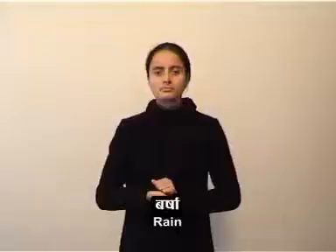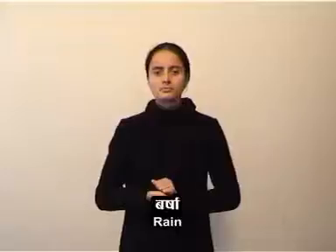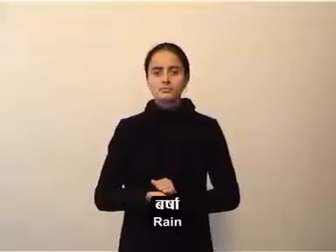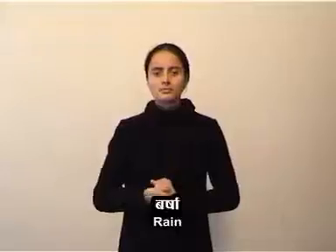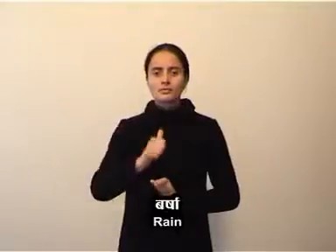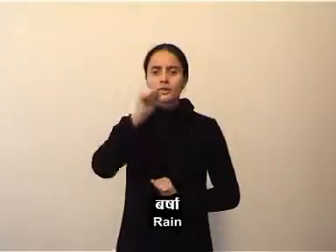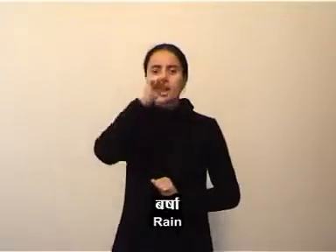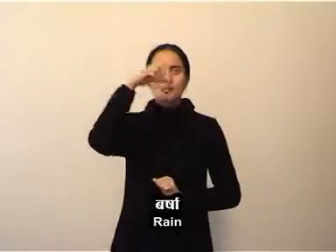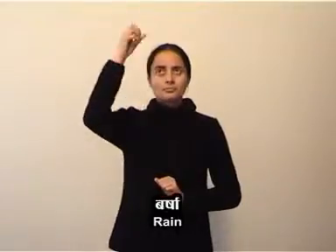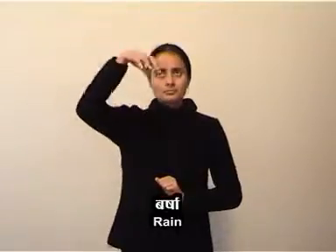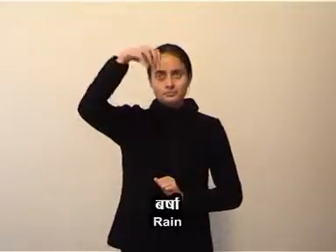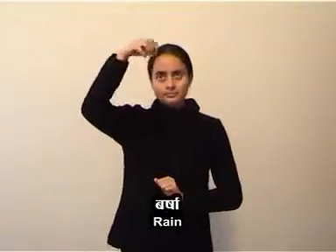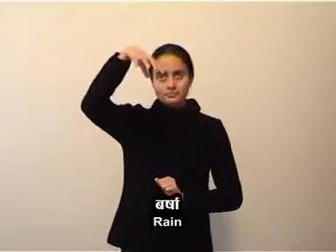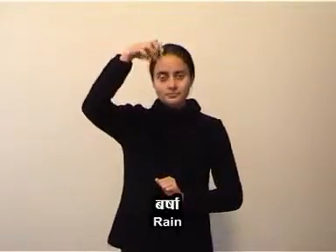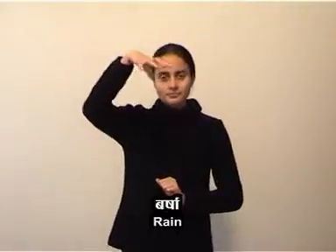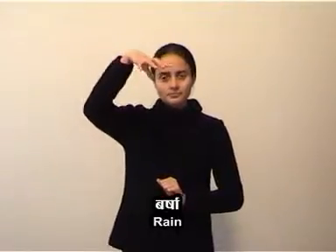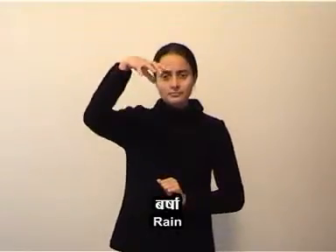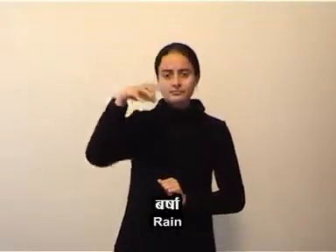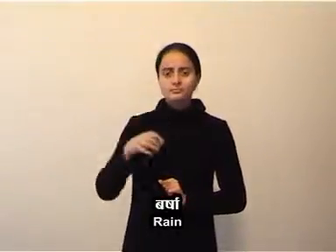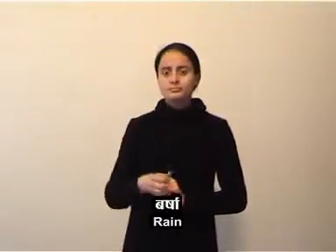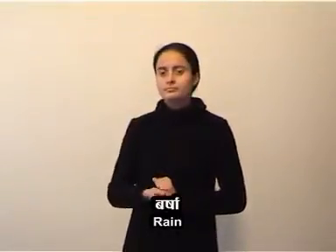rain